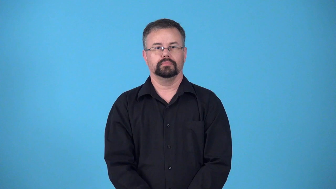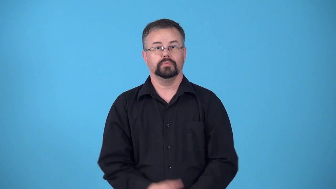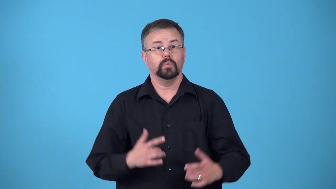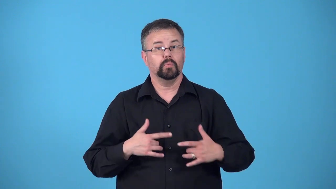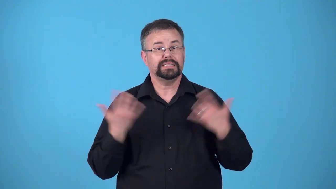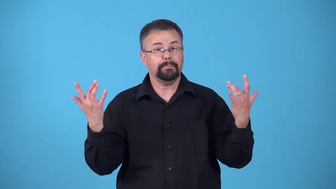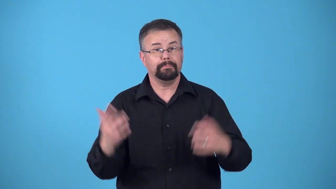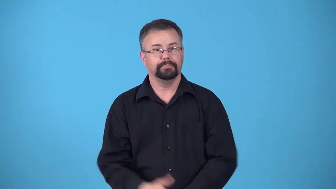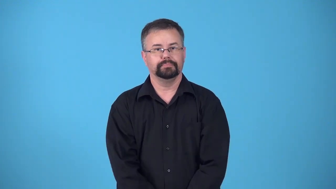what's cooking, what's up, what's going down, what's happening, que pasa